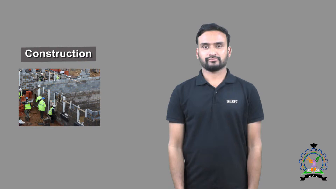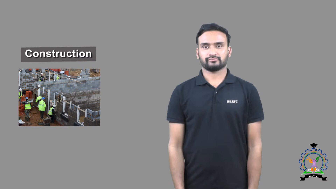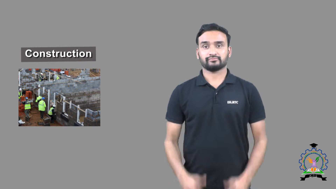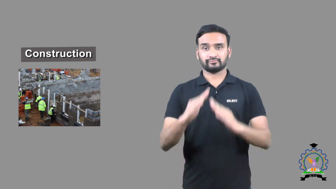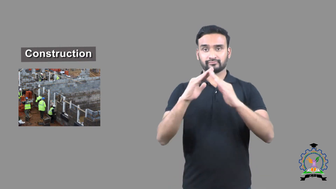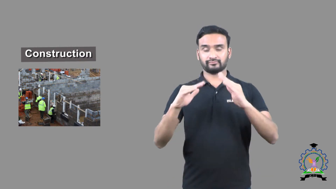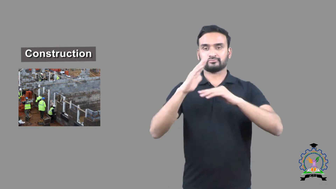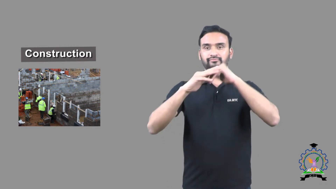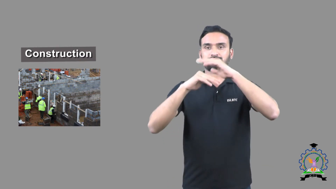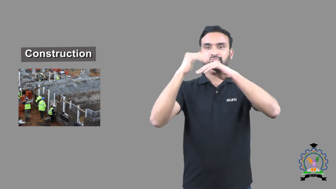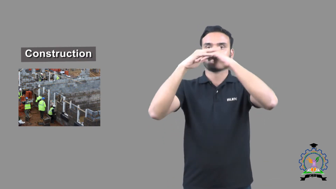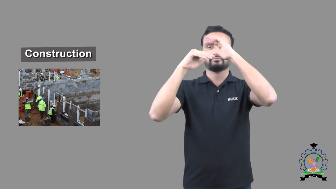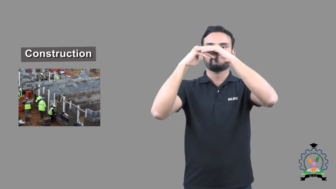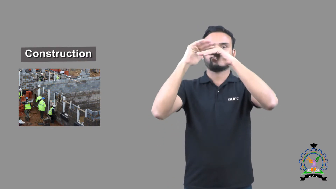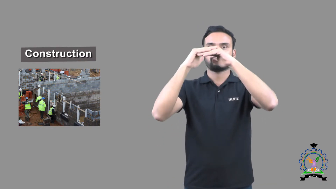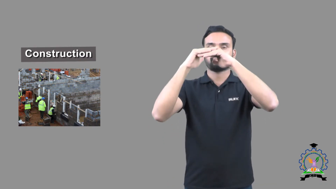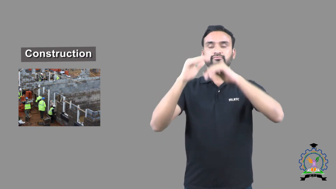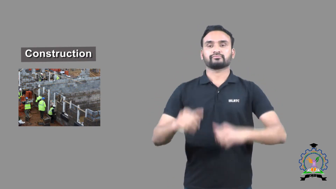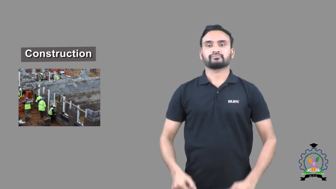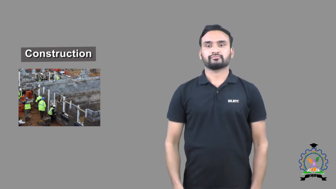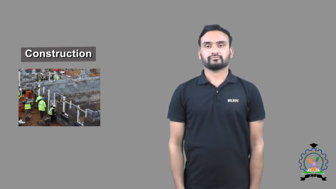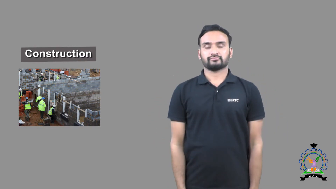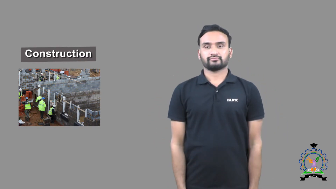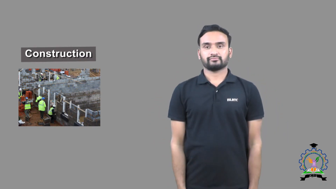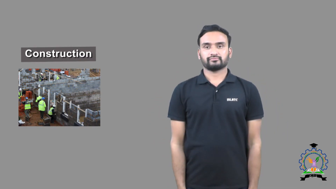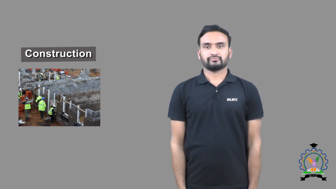Construction